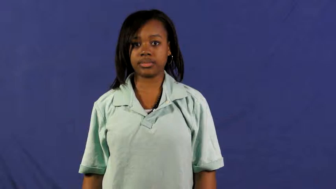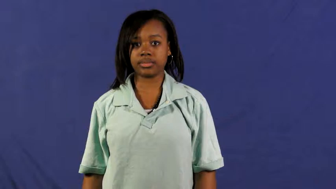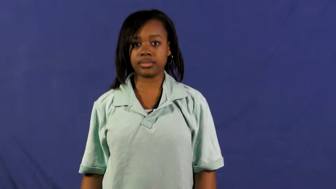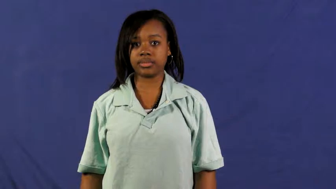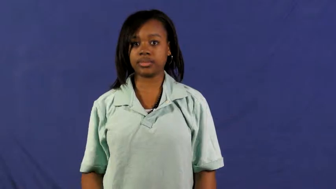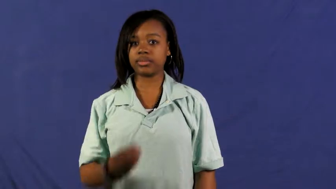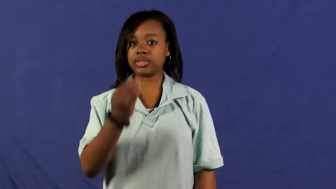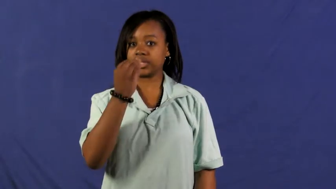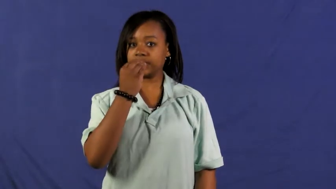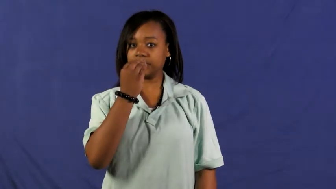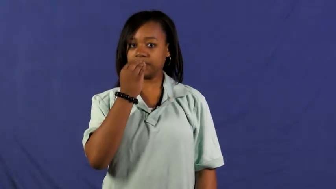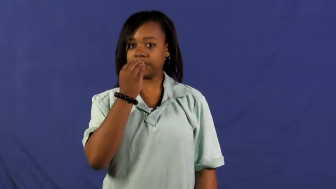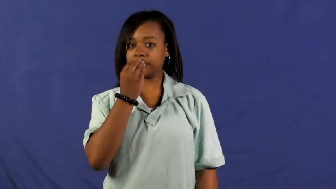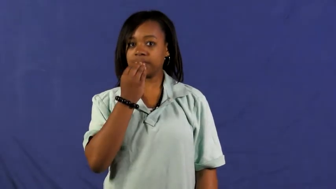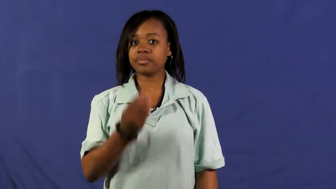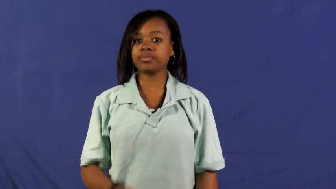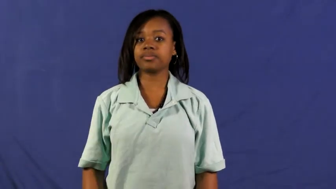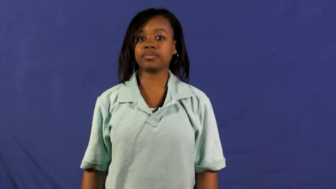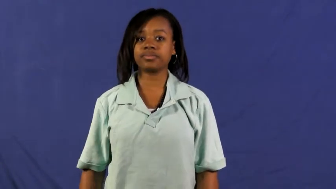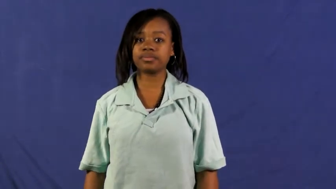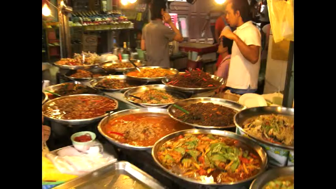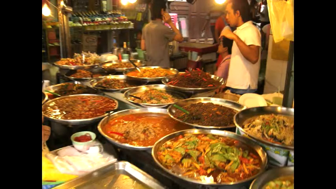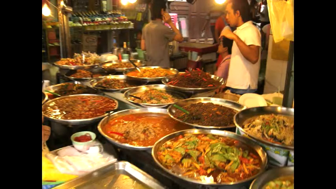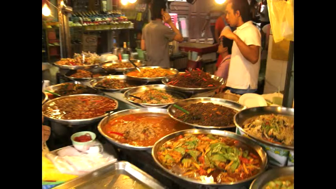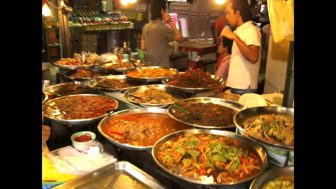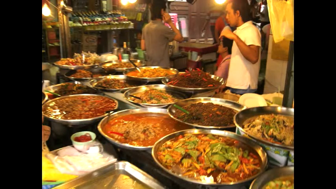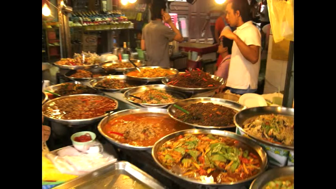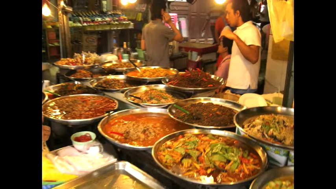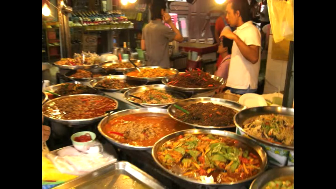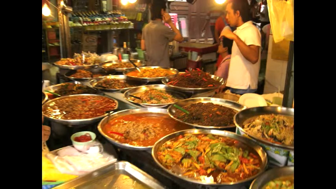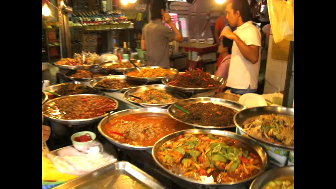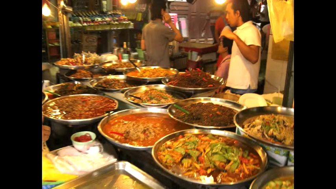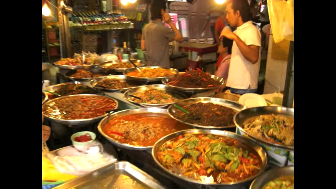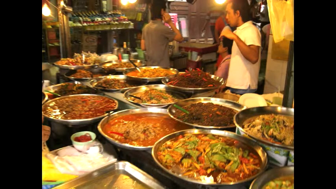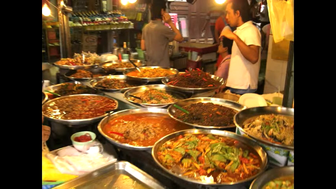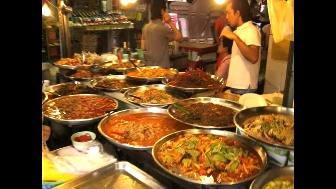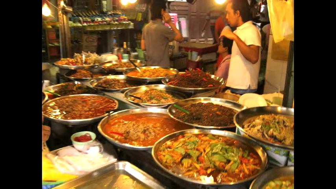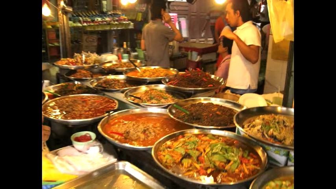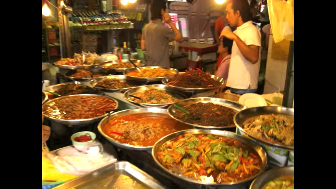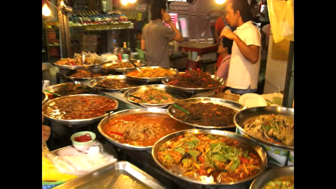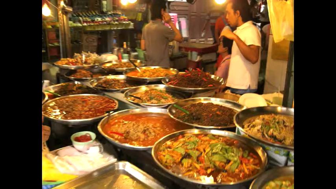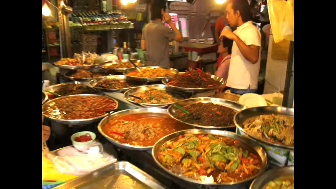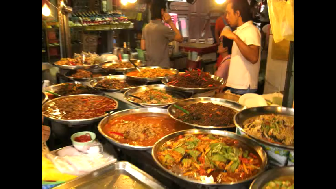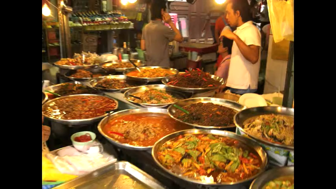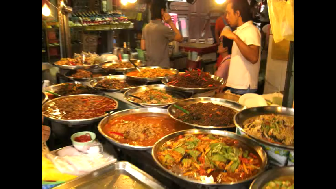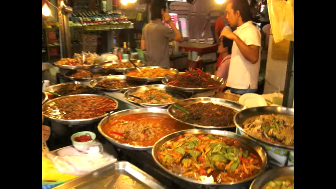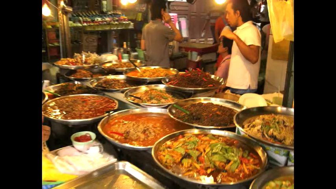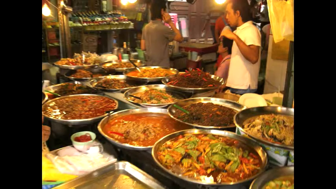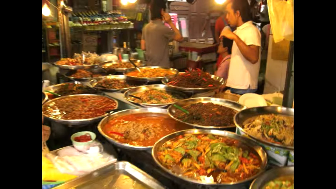food,sustenance,chow,grub,nourishment,provender,vittles,board